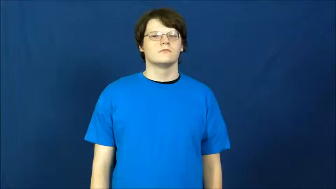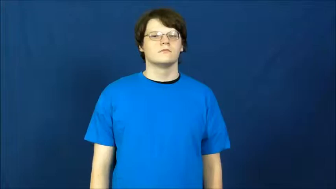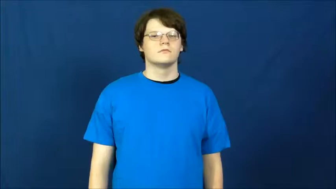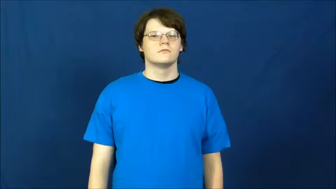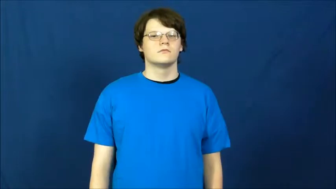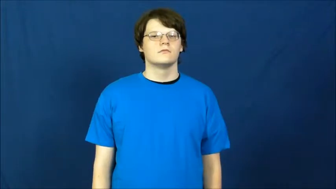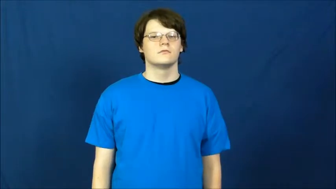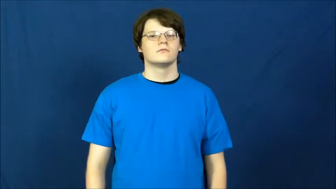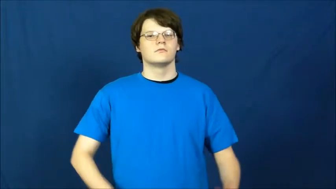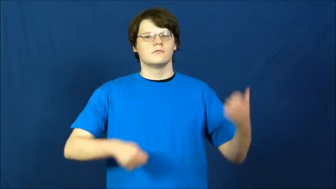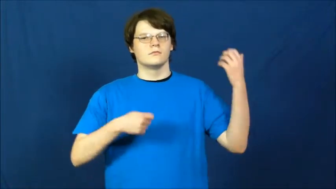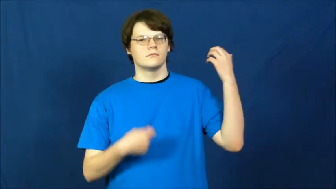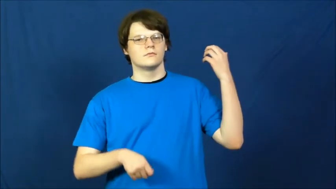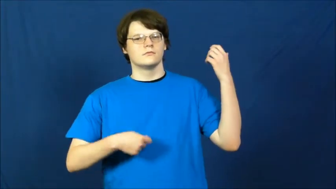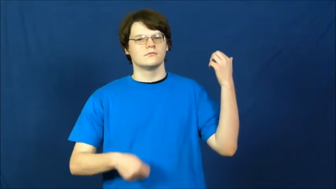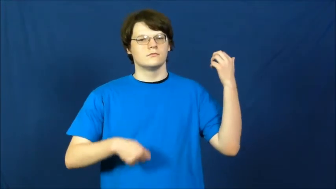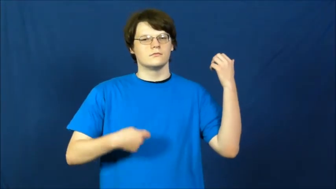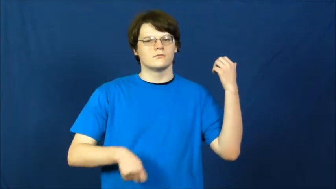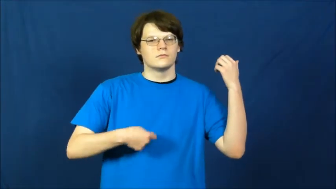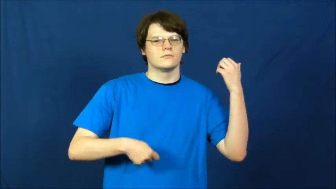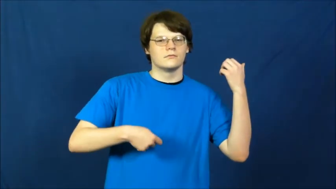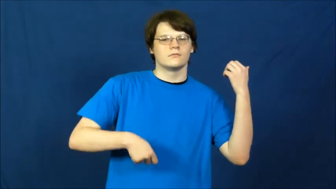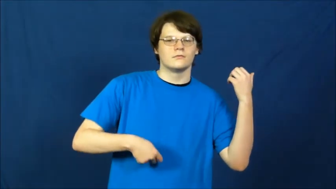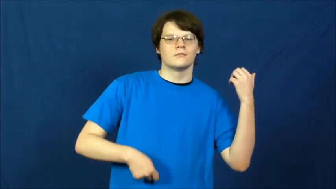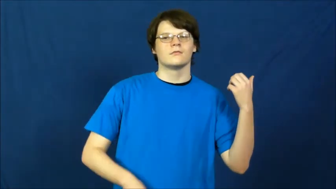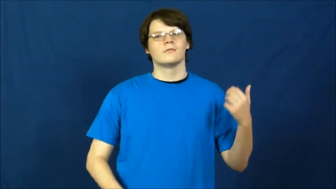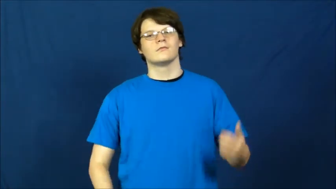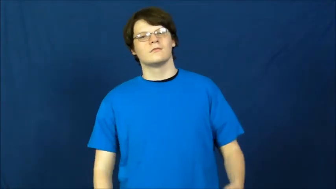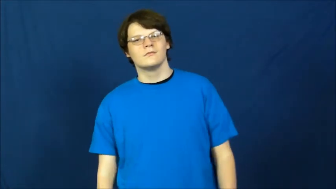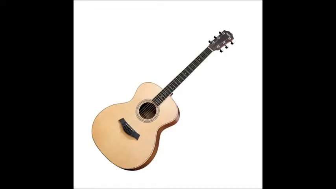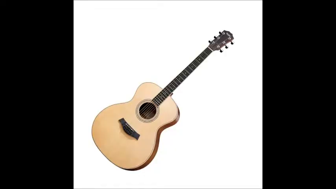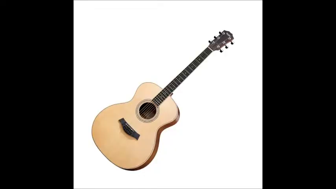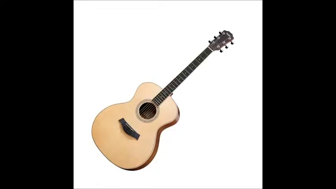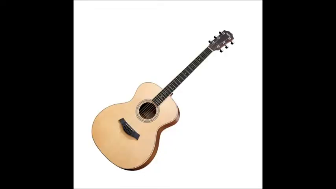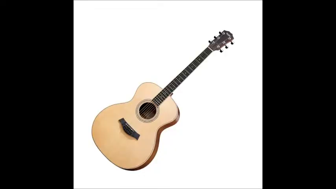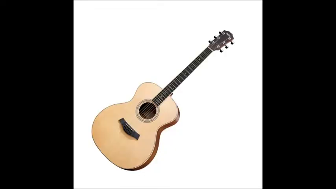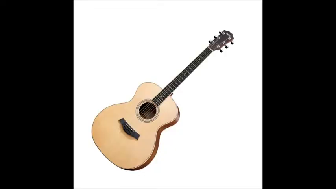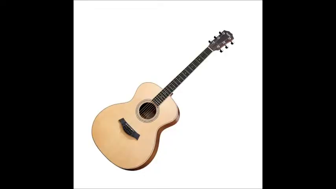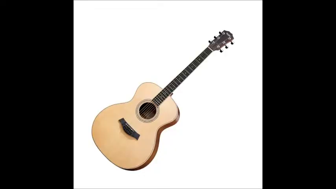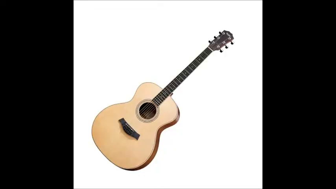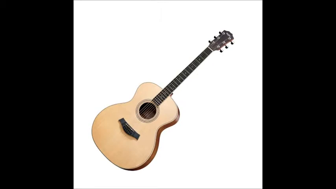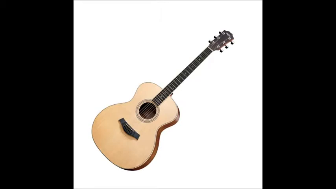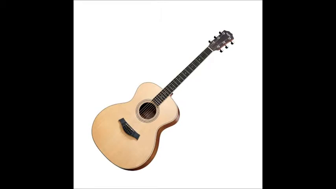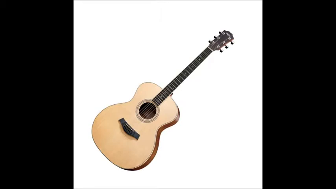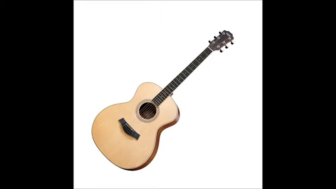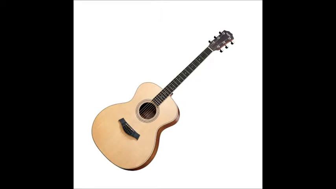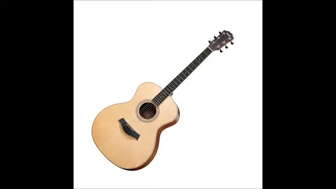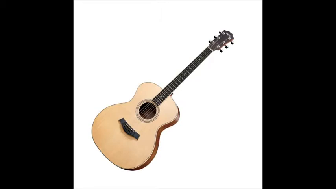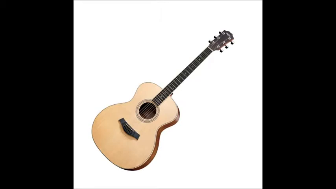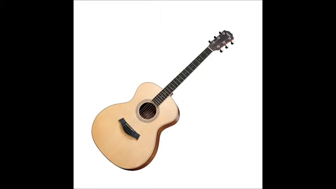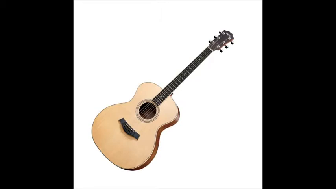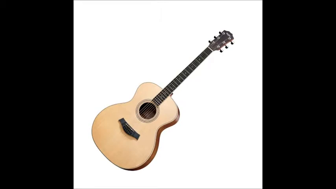Guitar